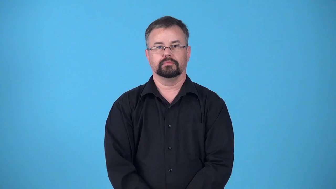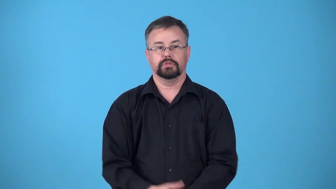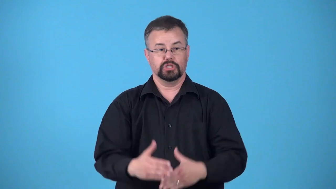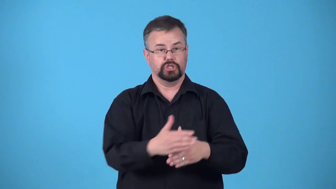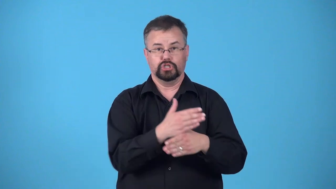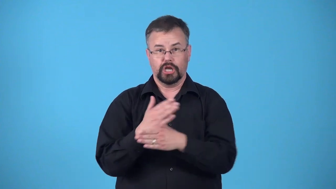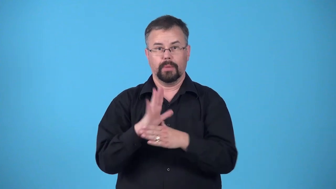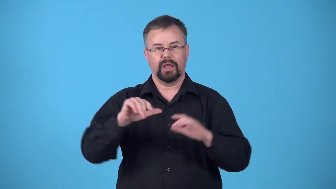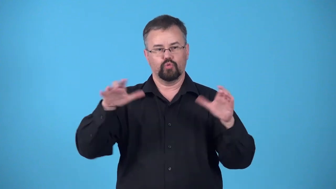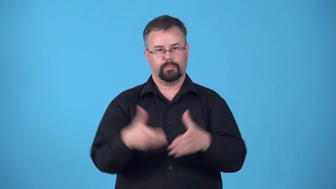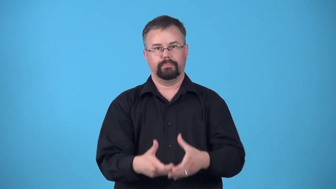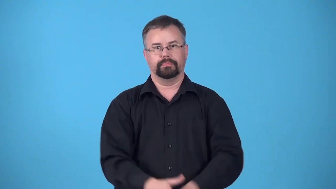corporate